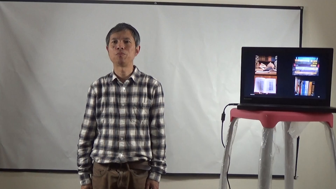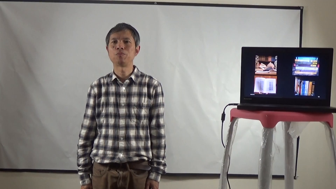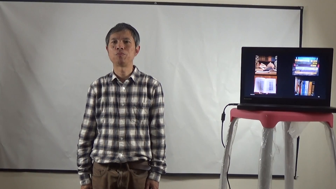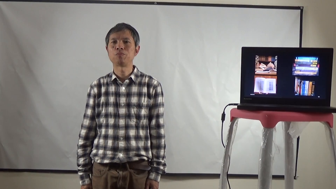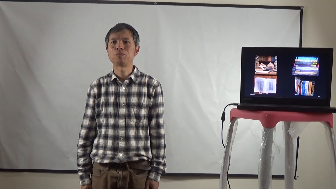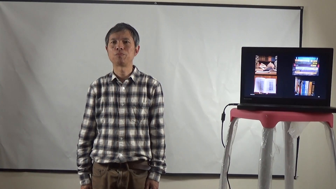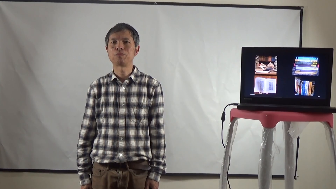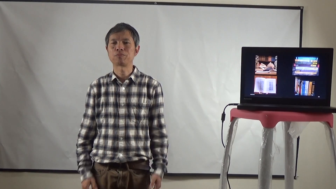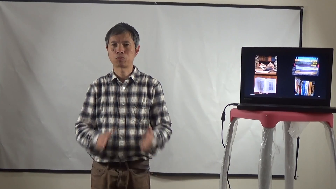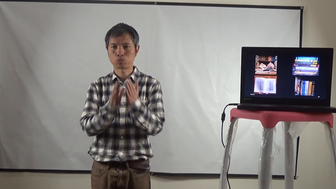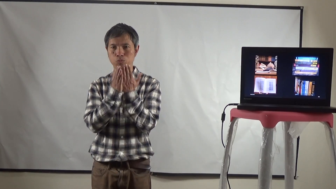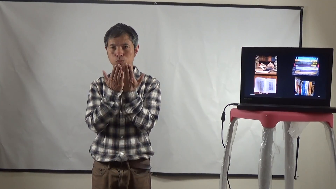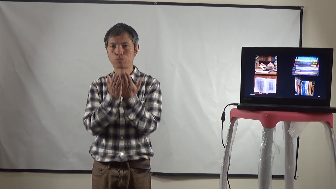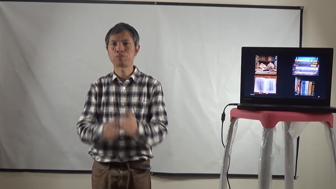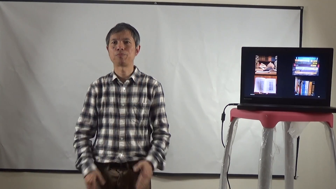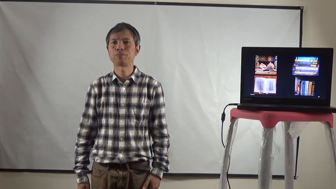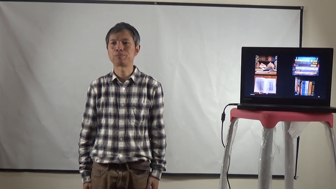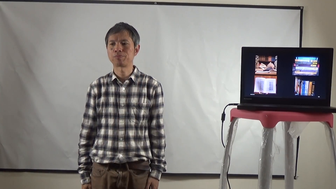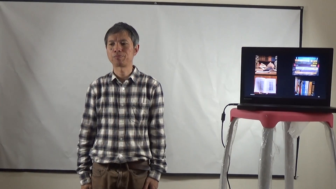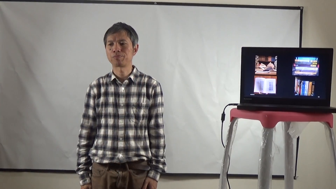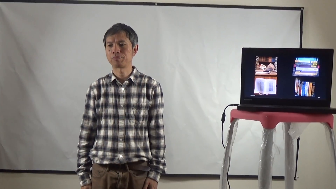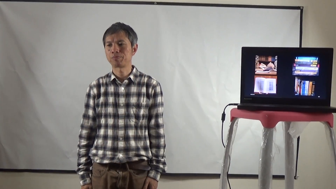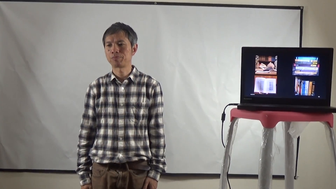book